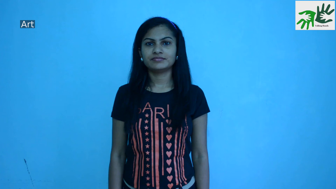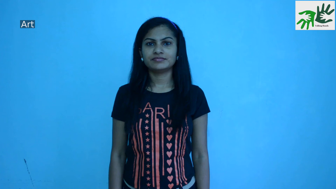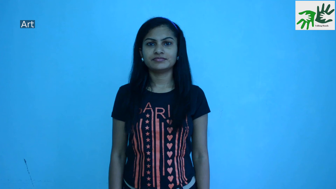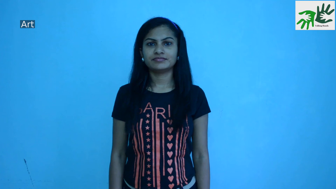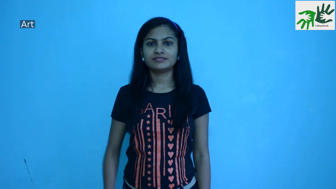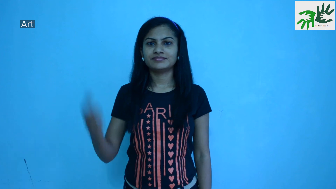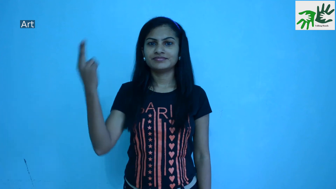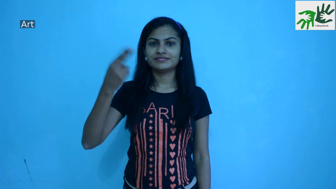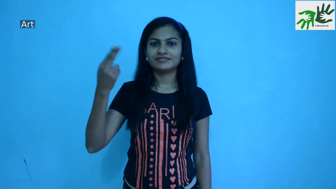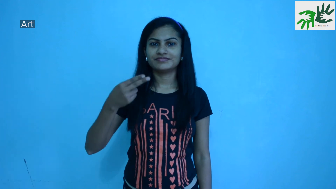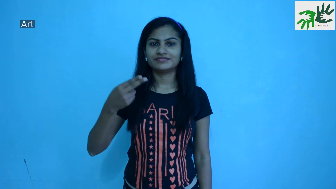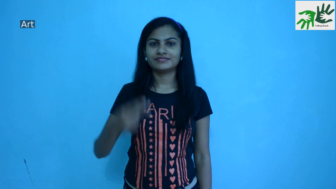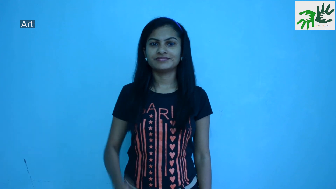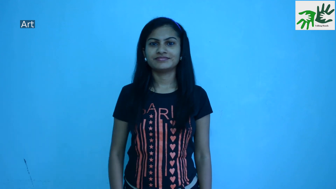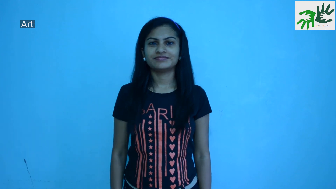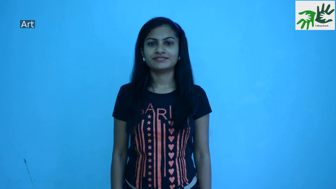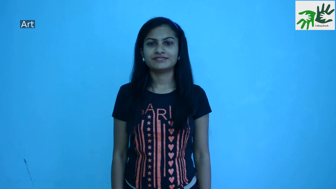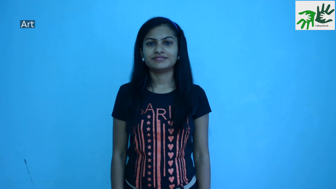Art